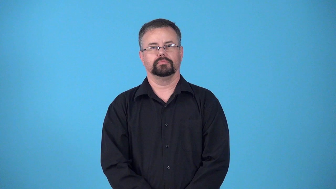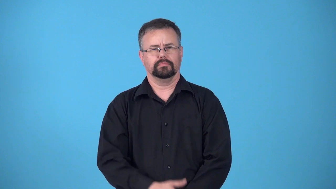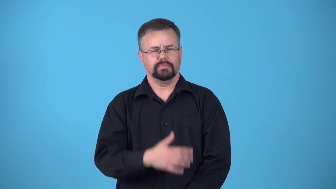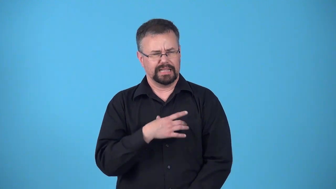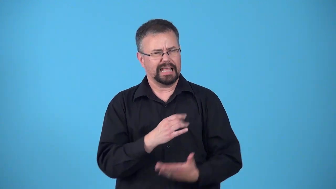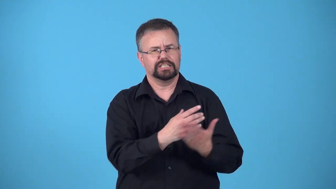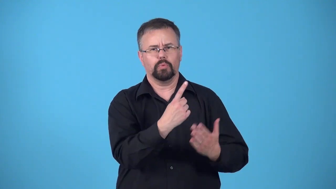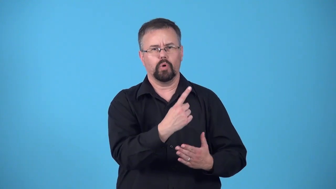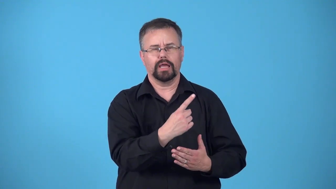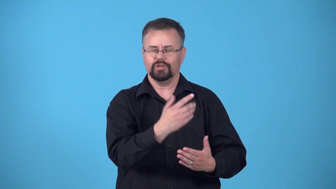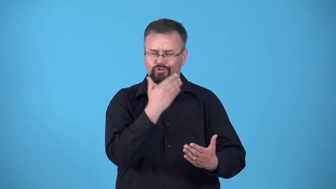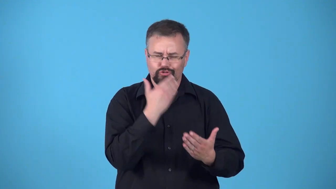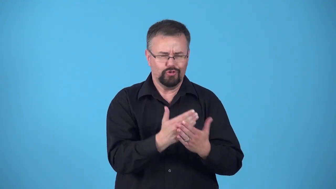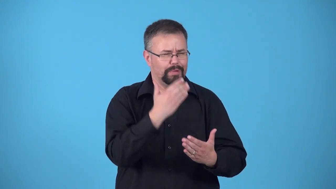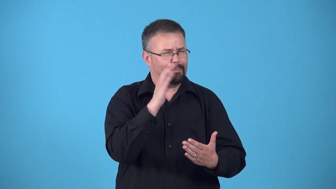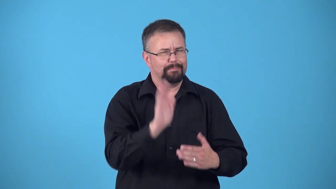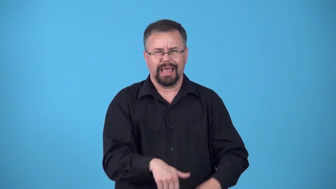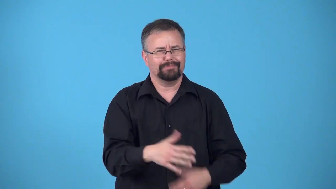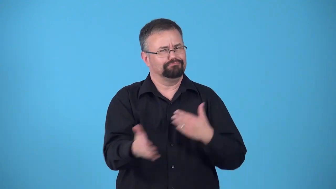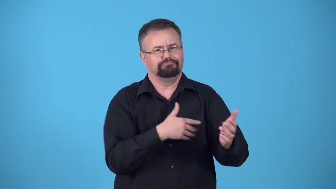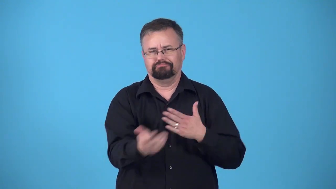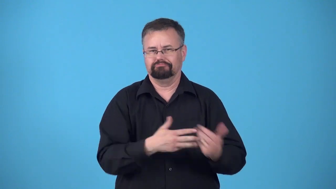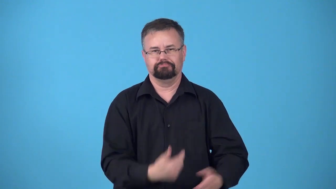warts and all